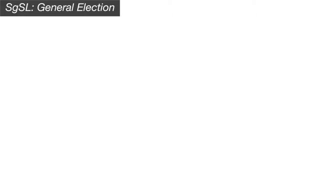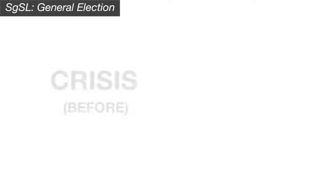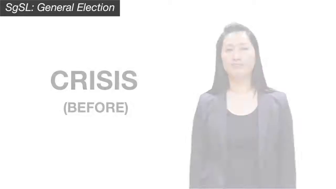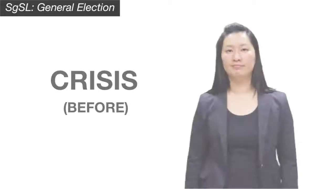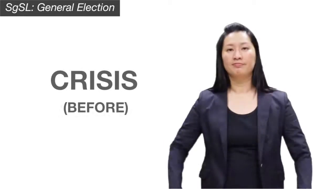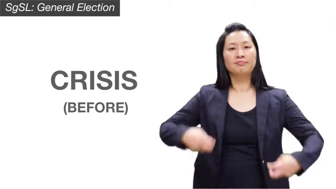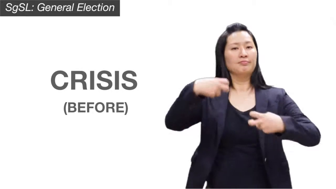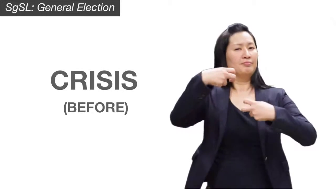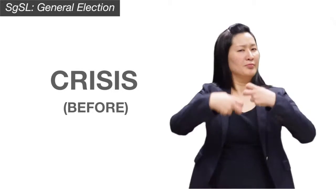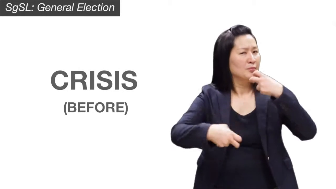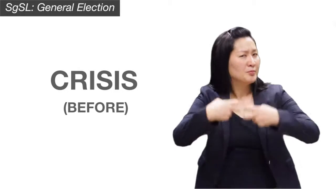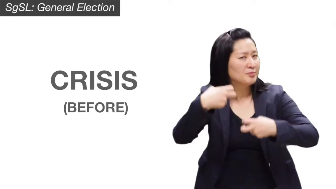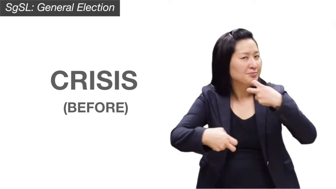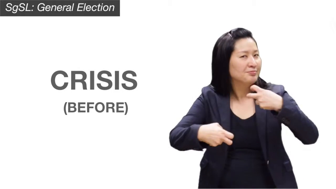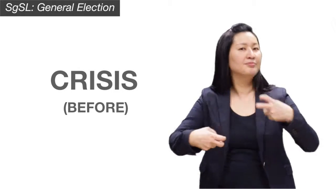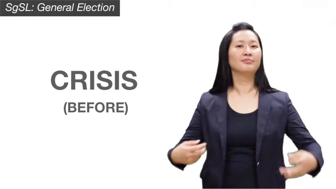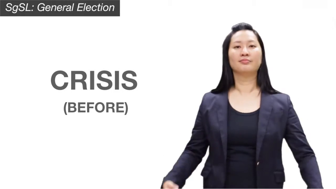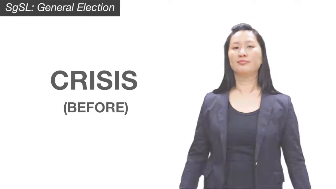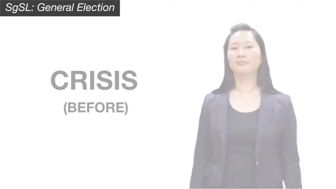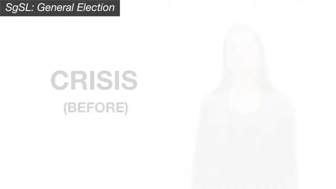Crisis (before)